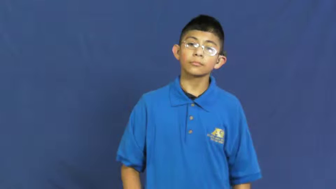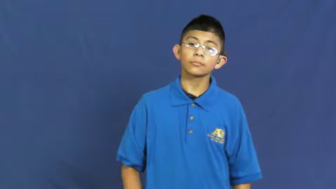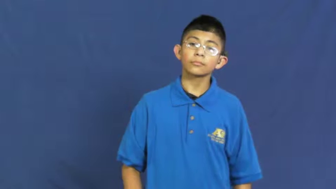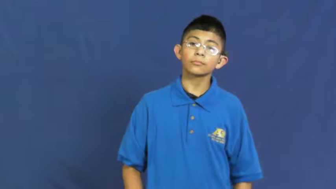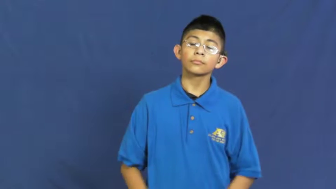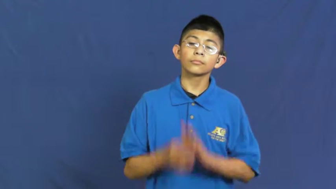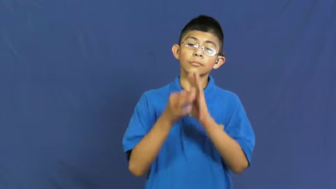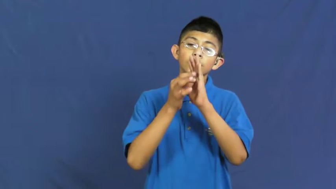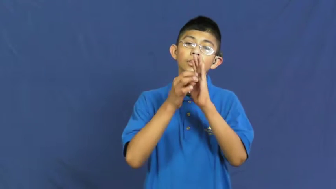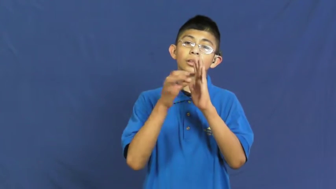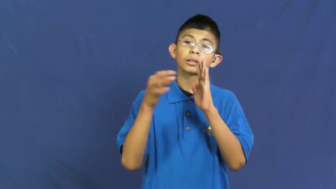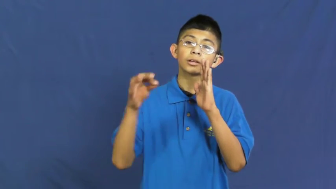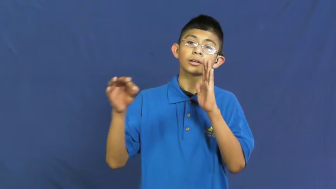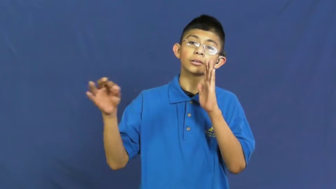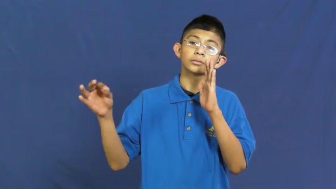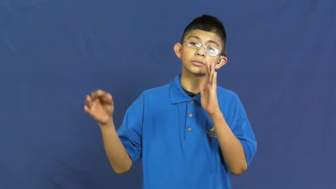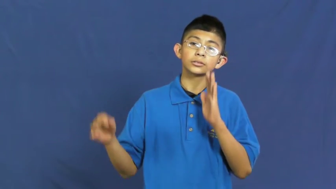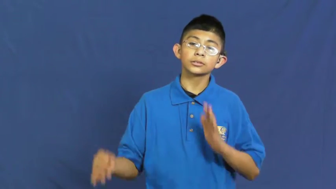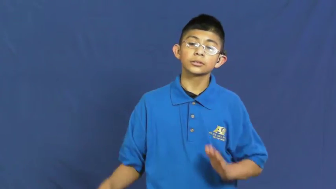jingle